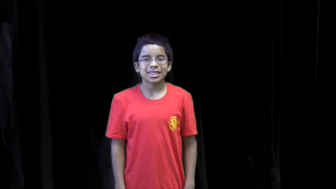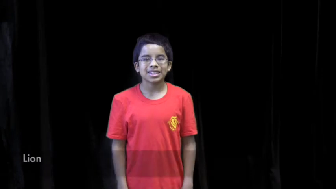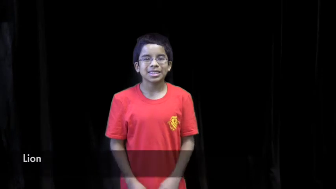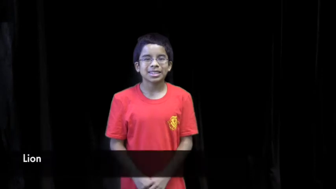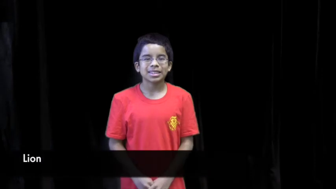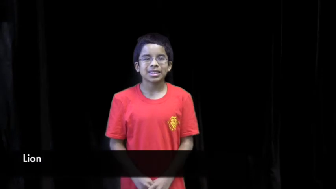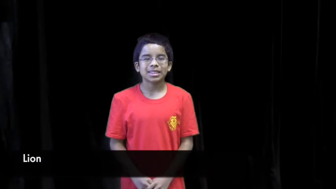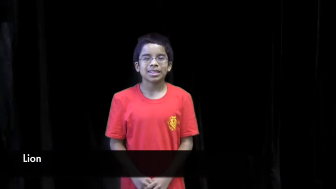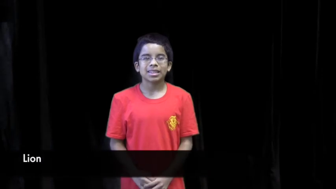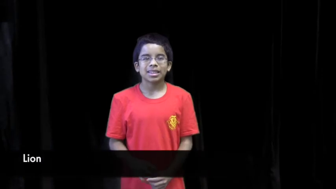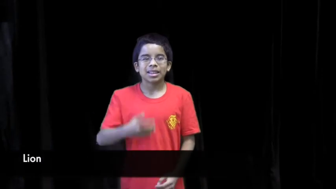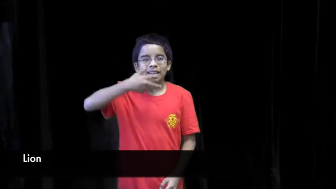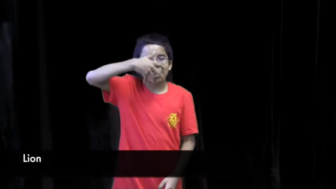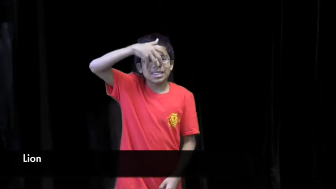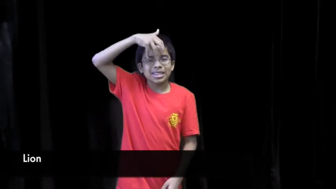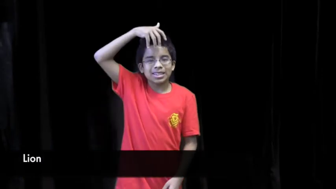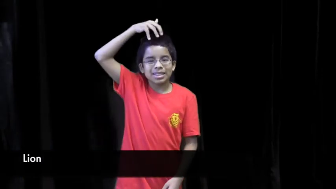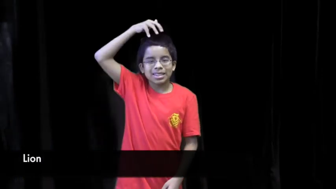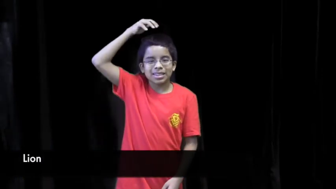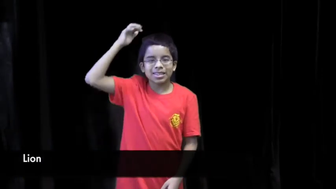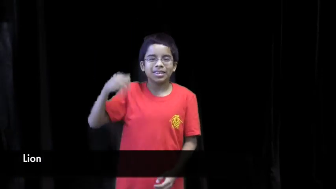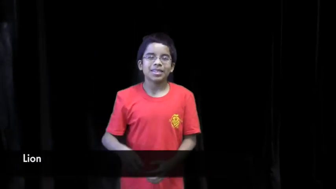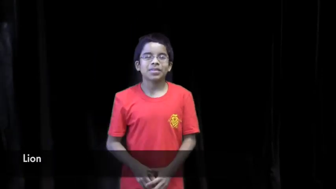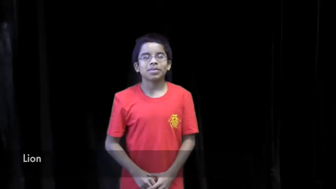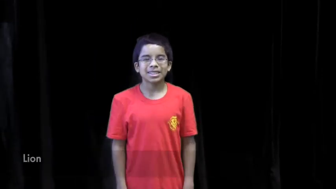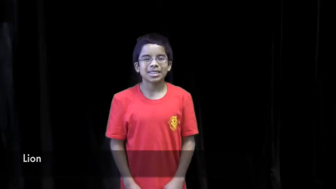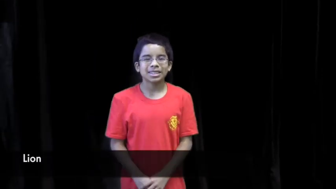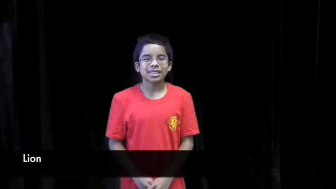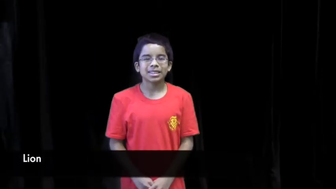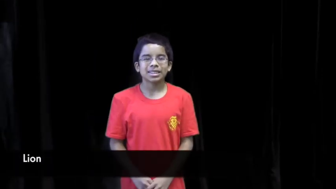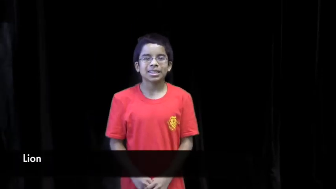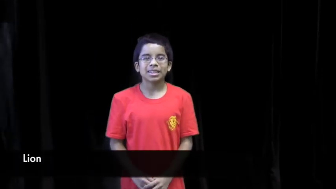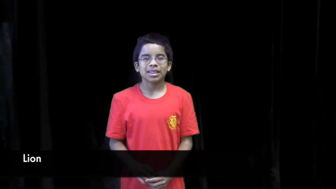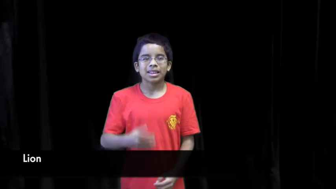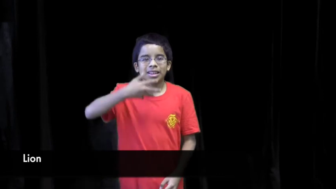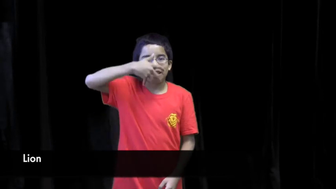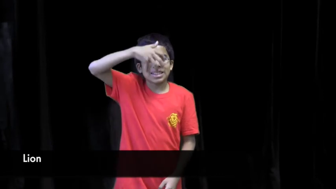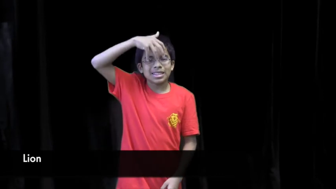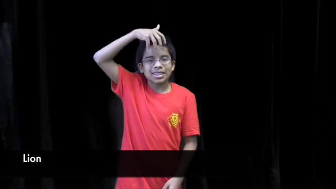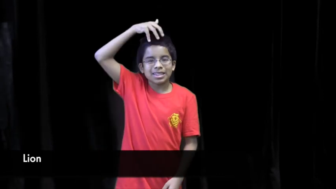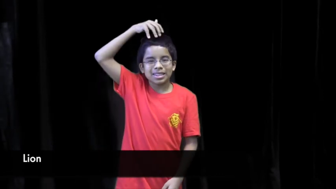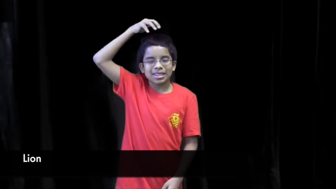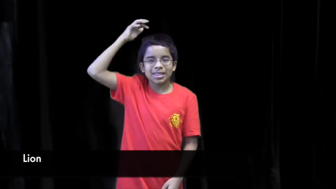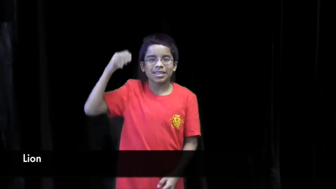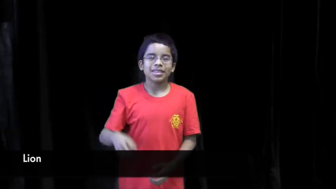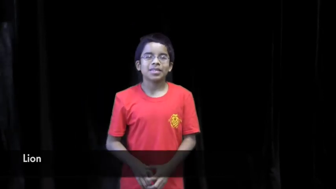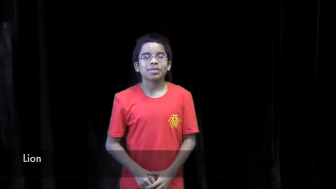Lion